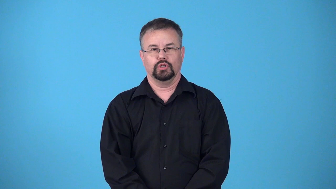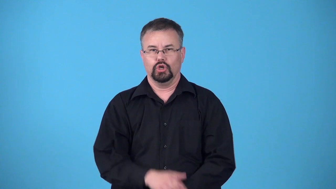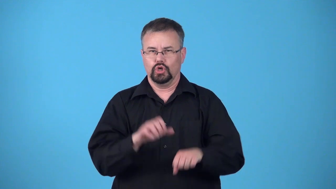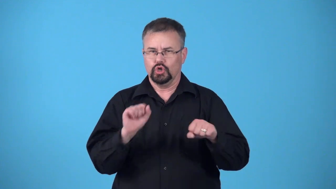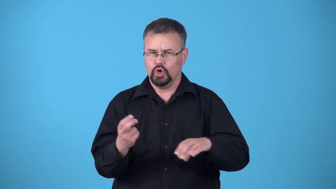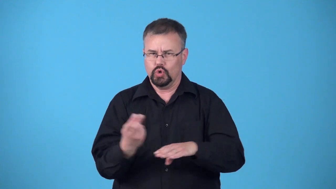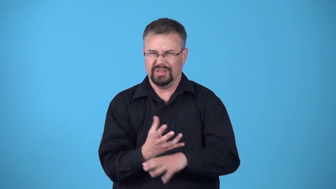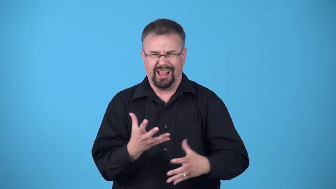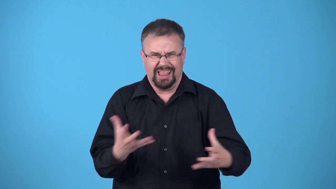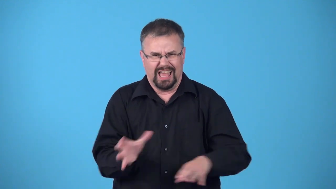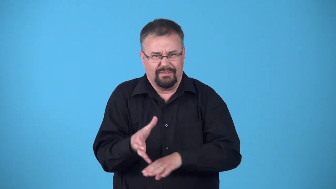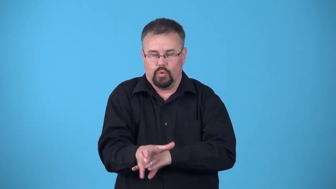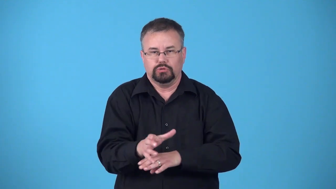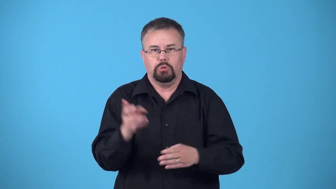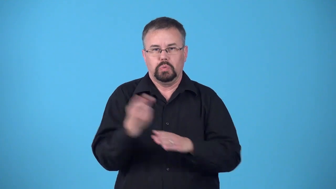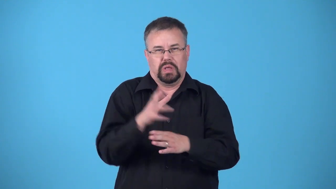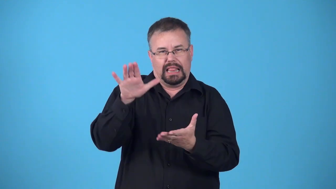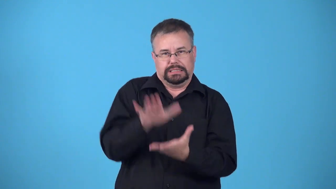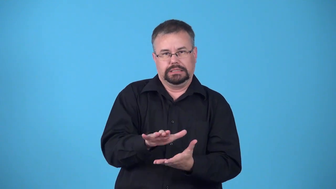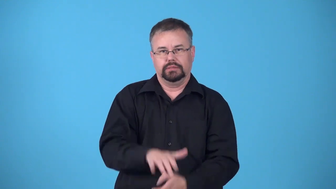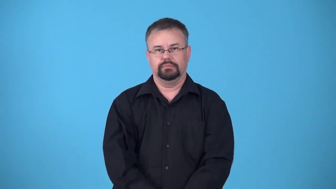pull your punches